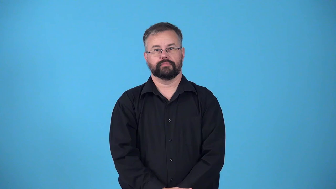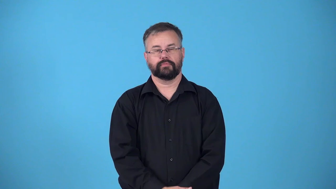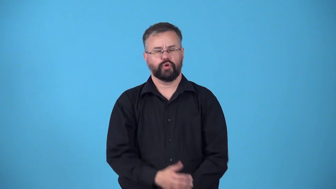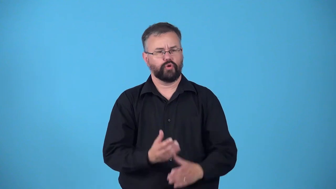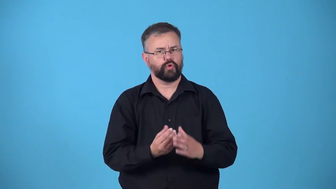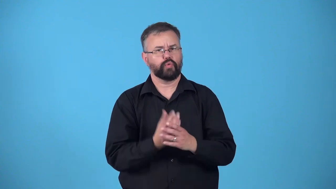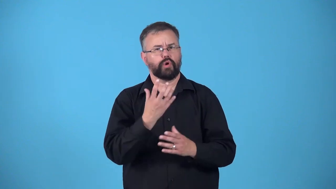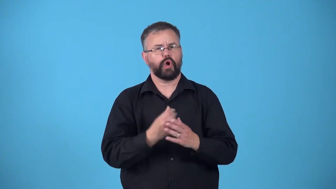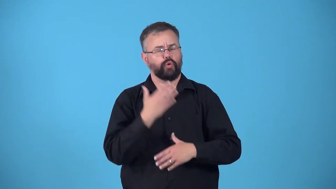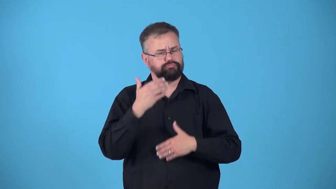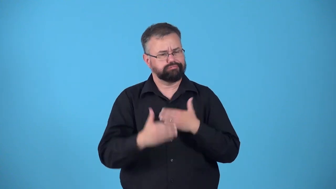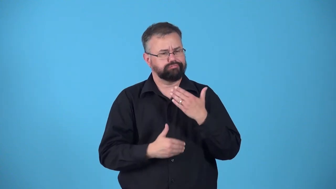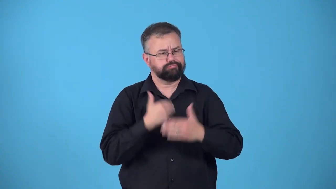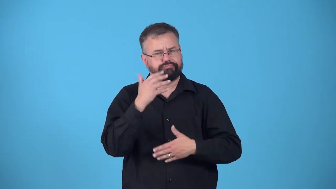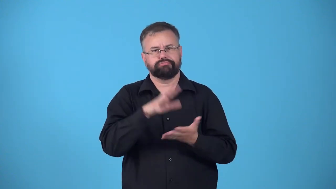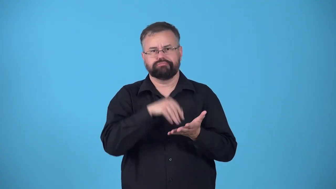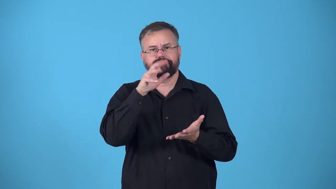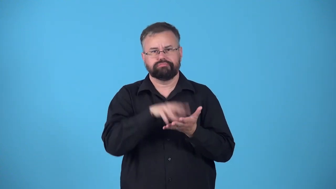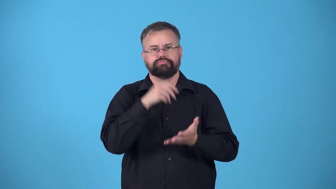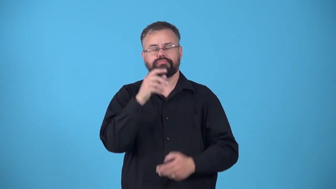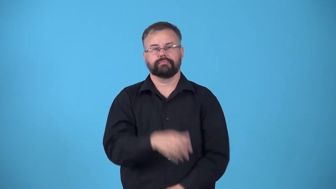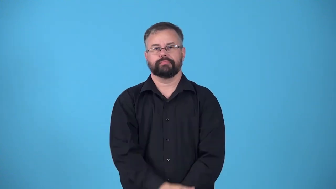grow from an experience